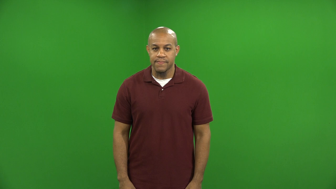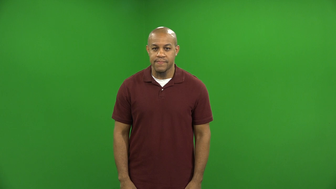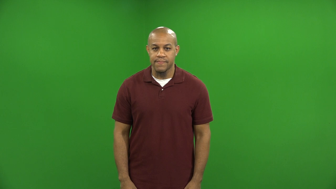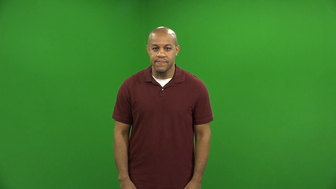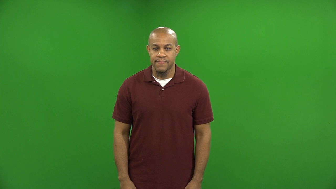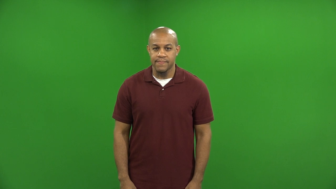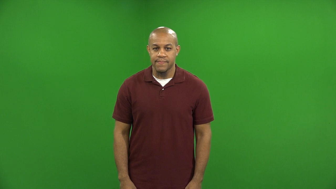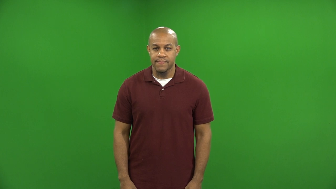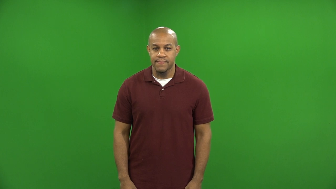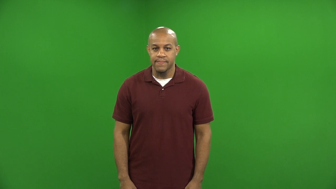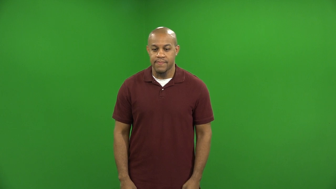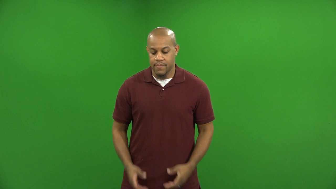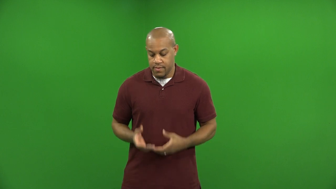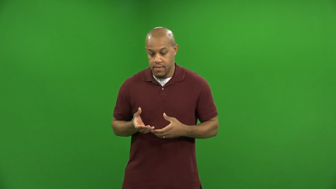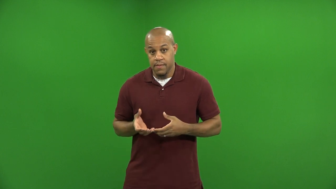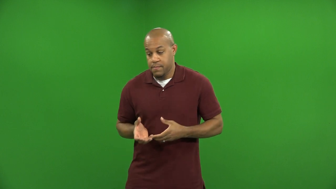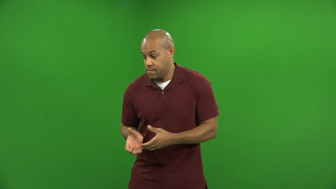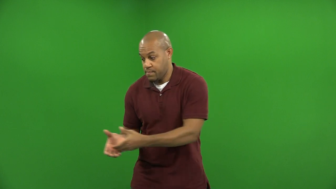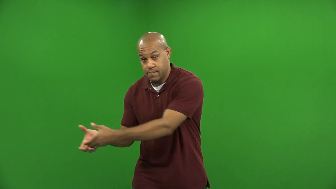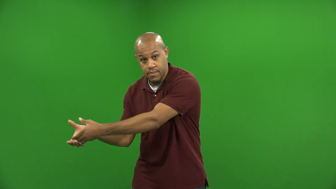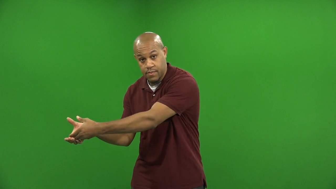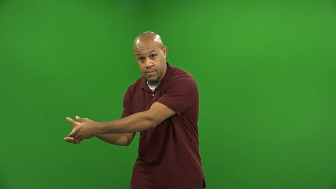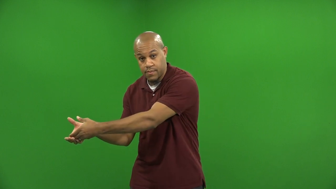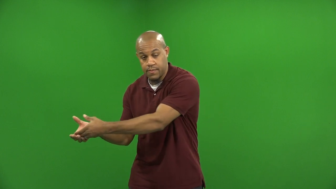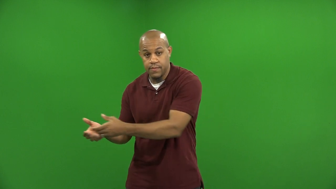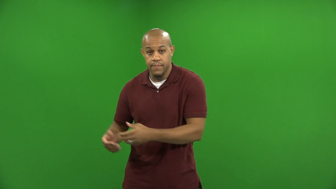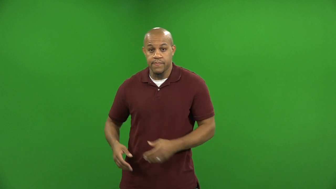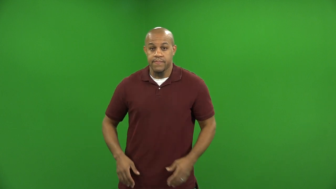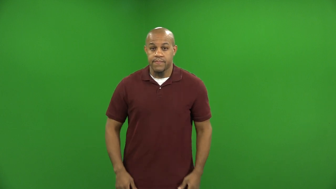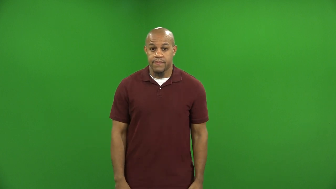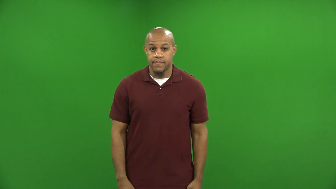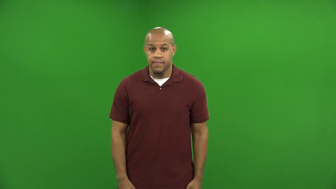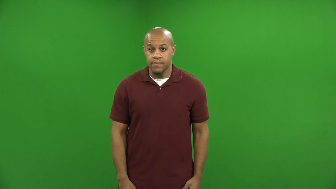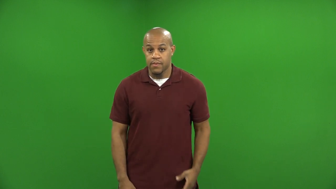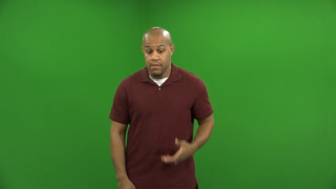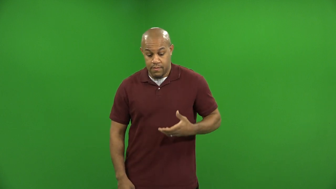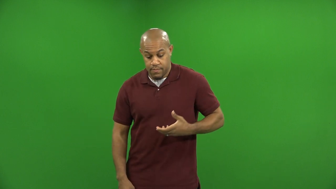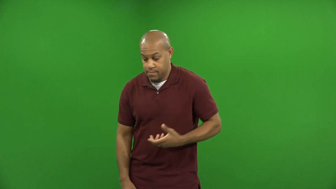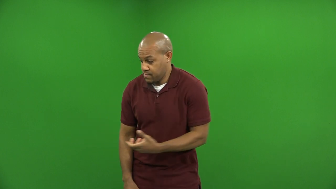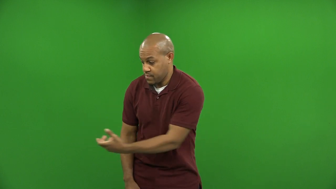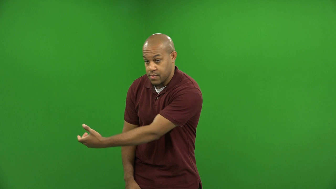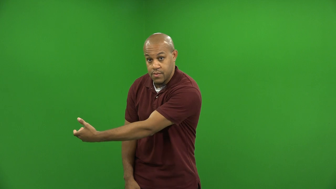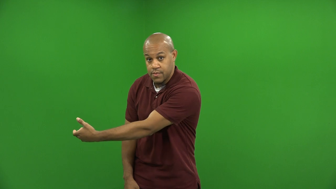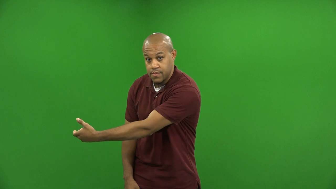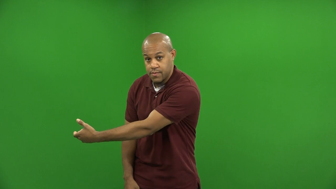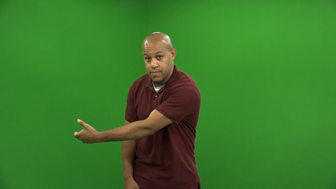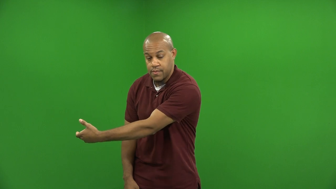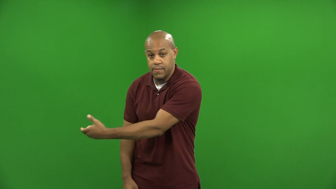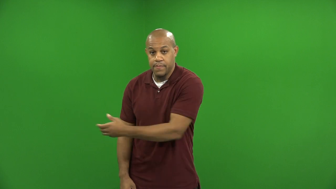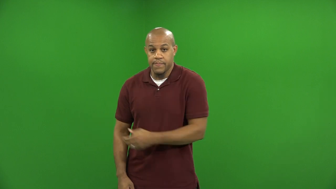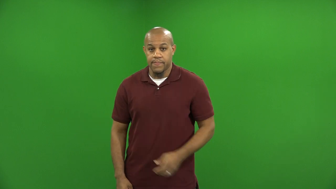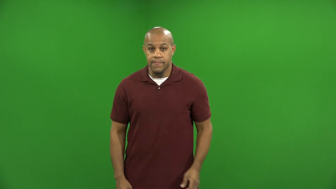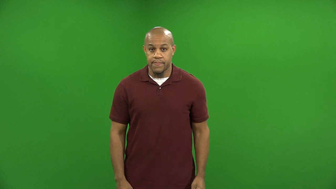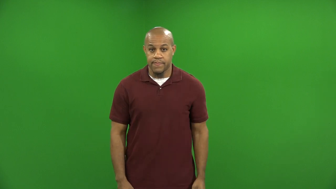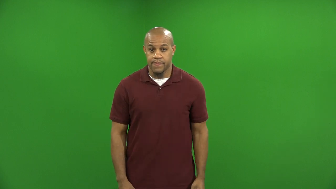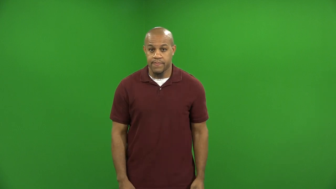Handoff